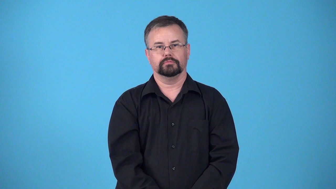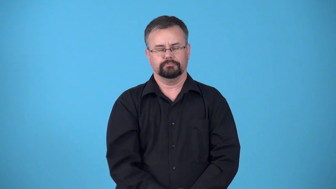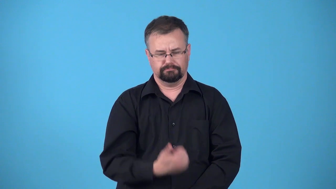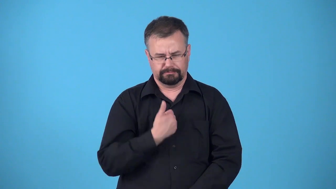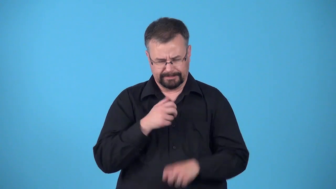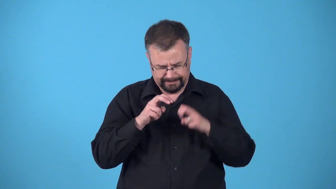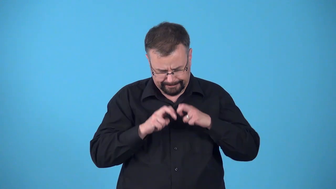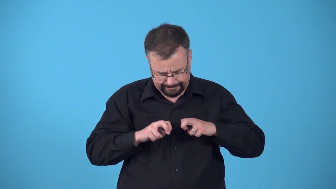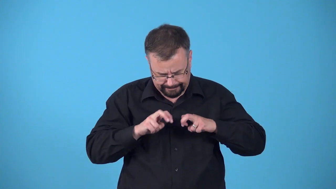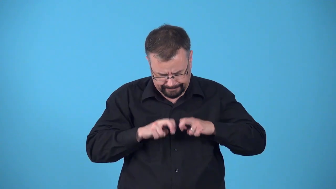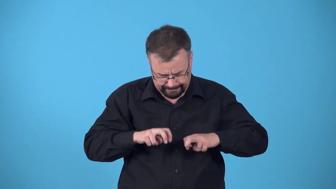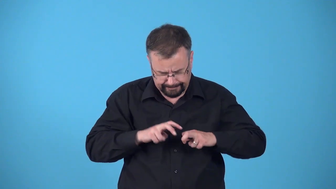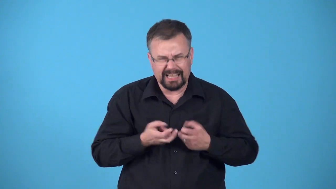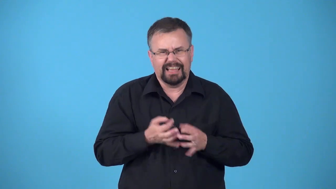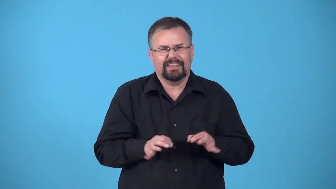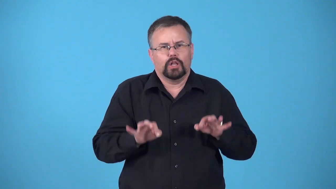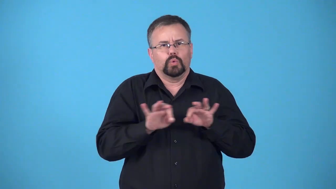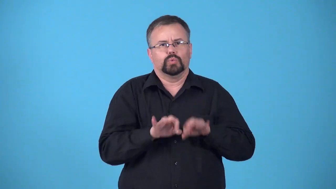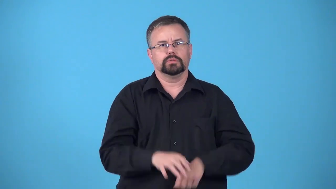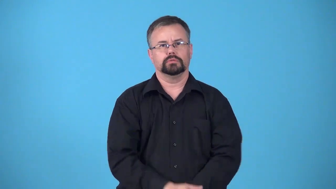take stock